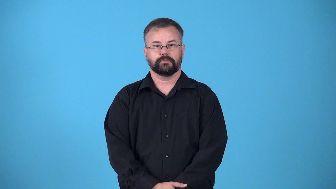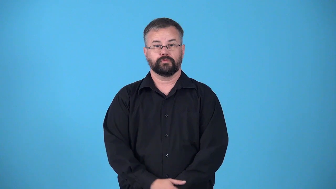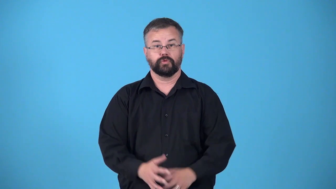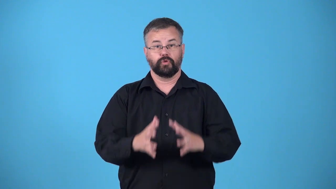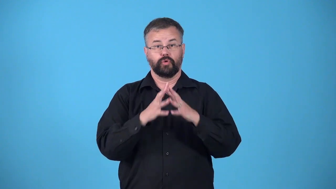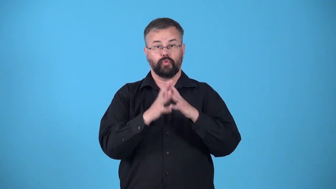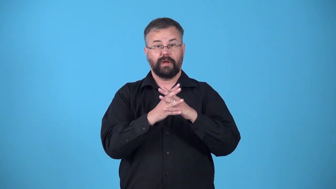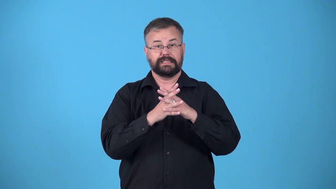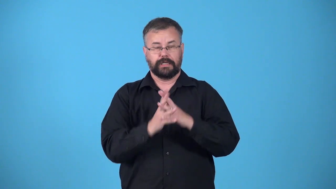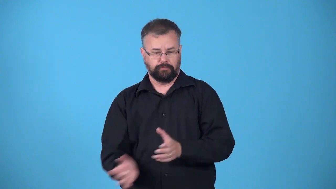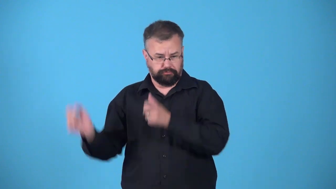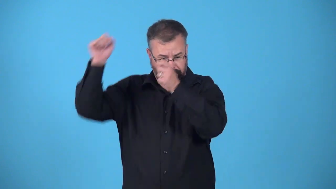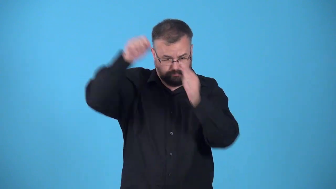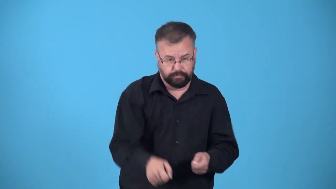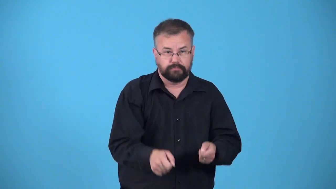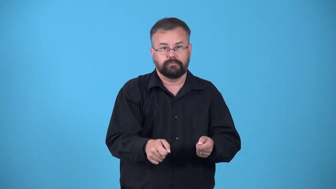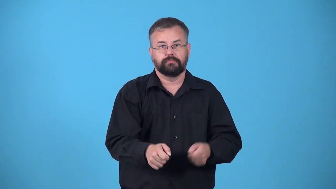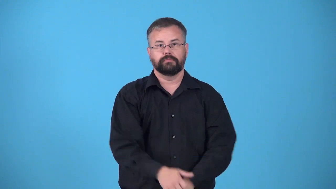fall,take down-wrestling